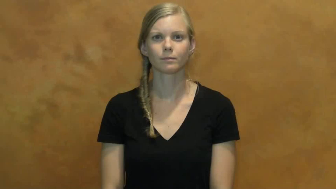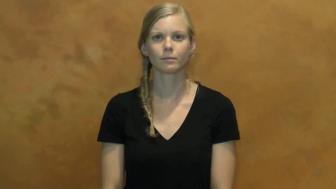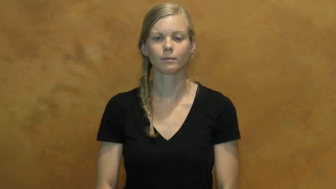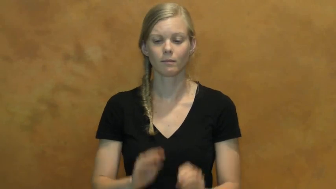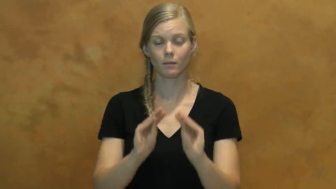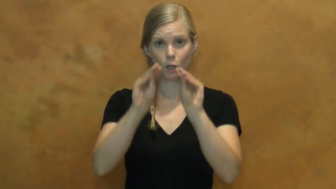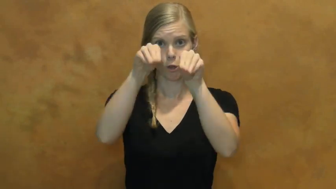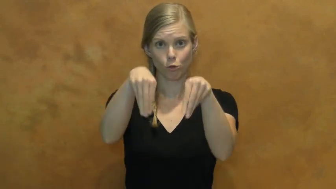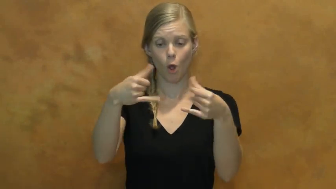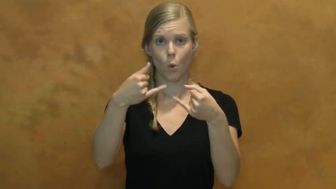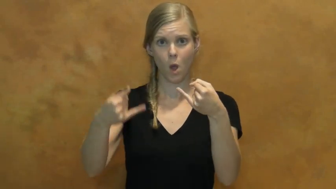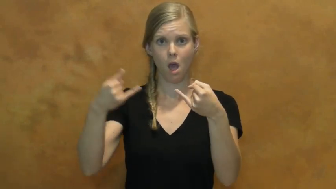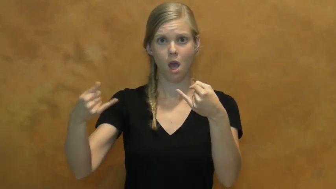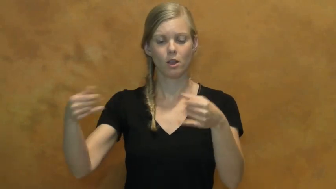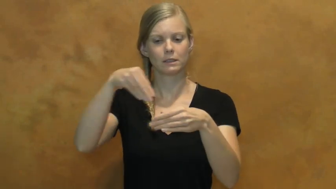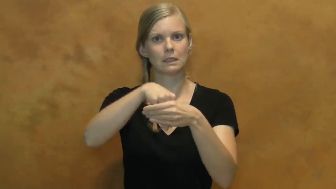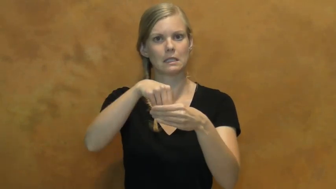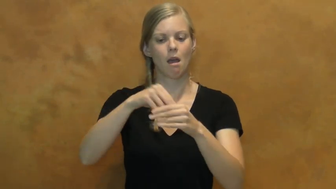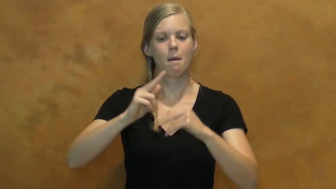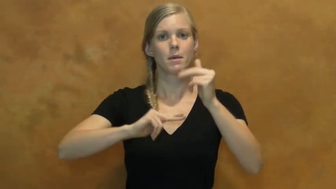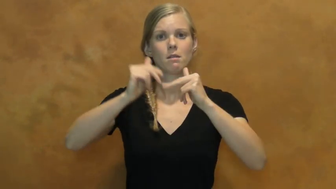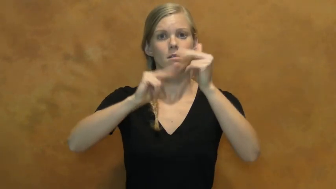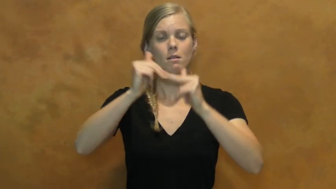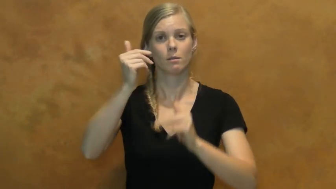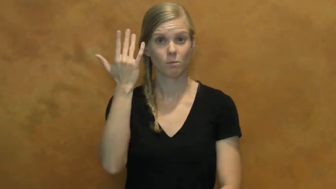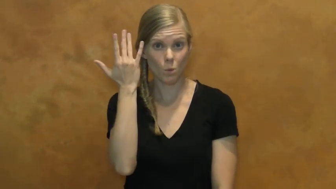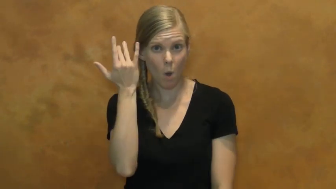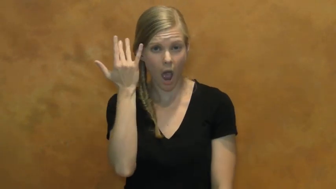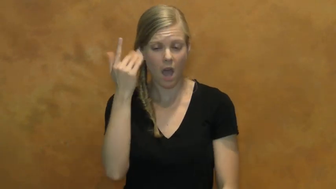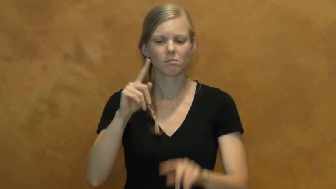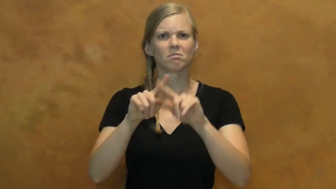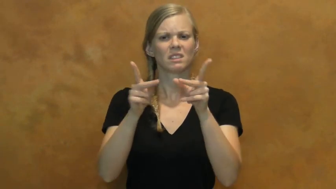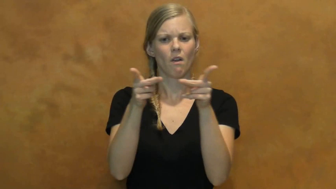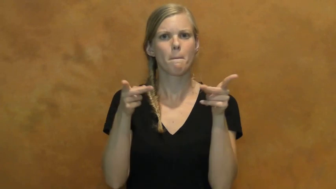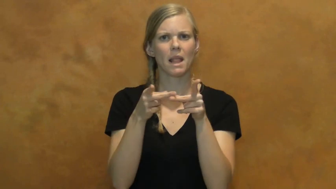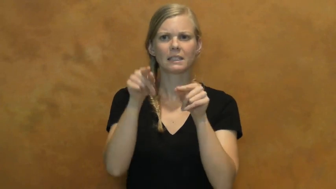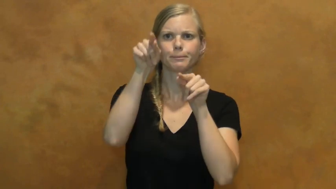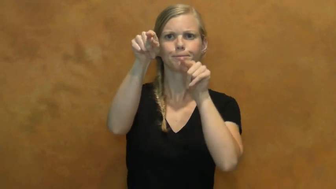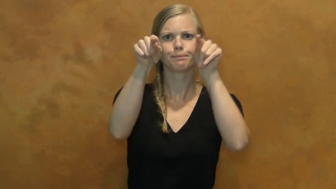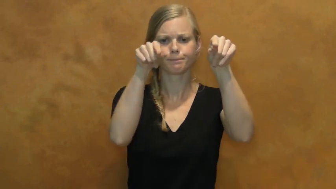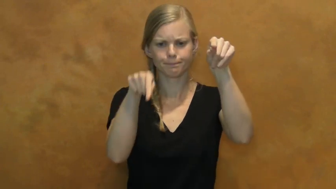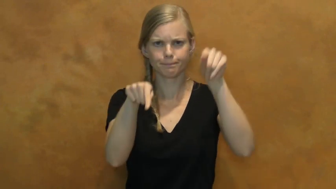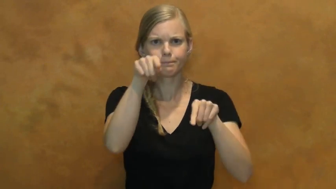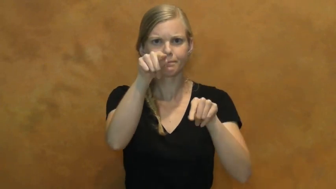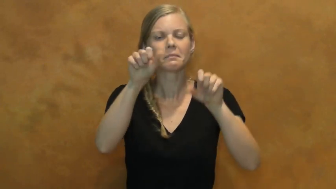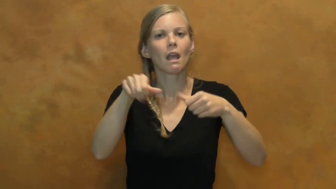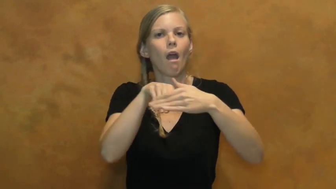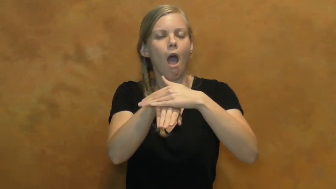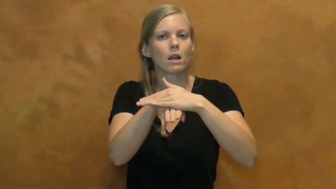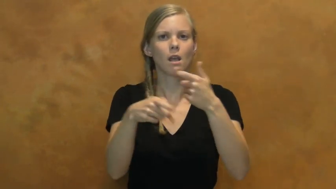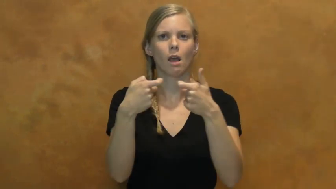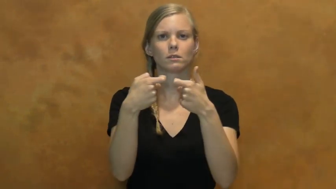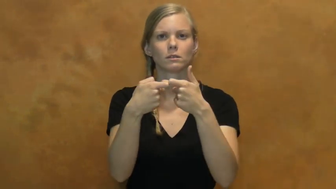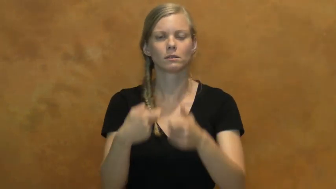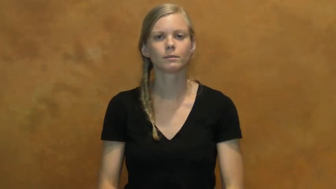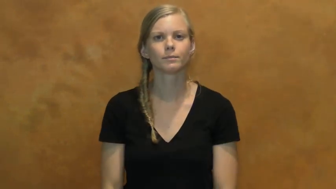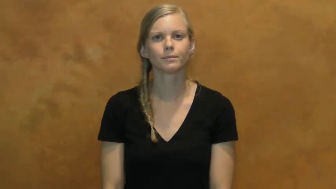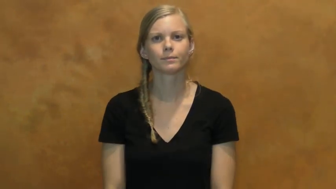wiring